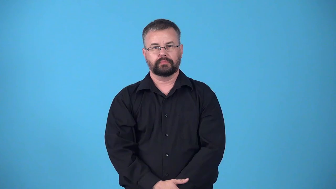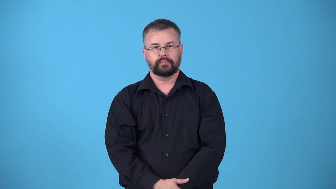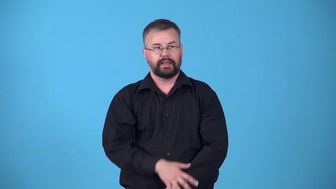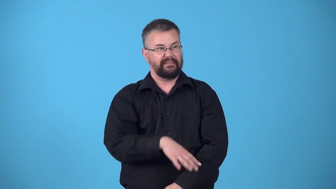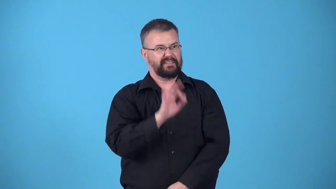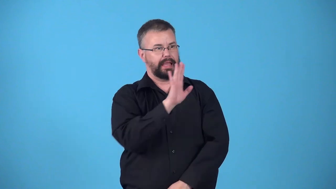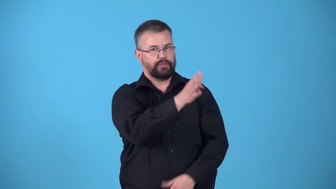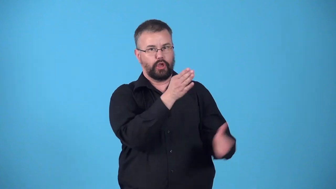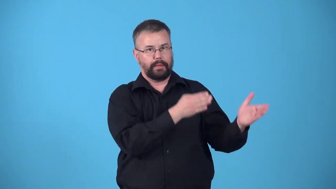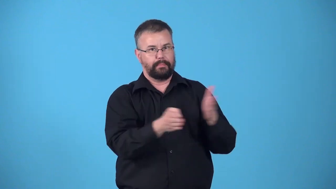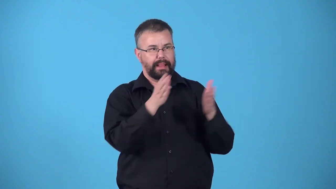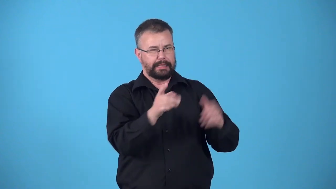blow the whistle on